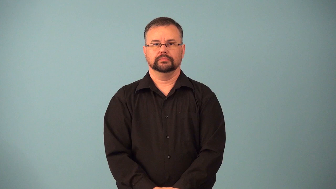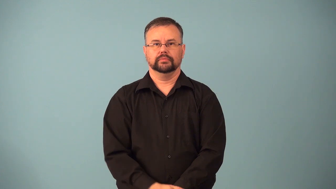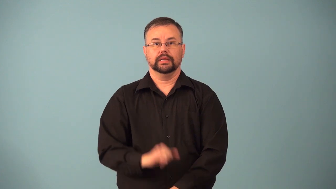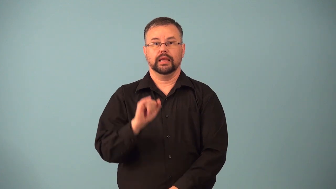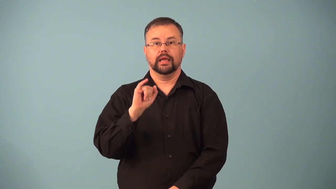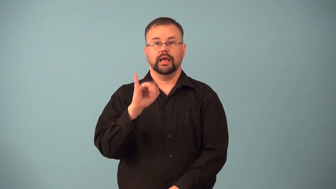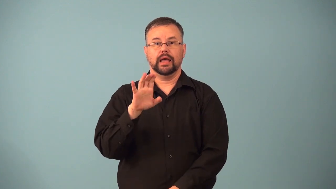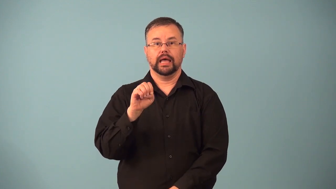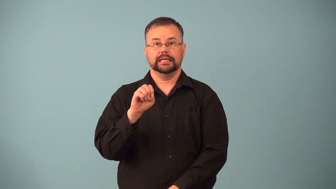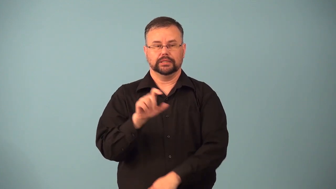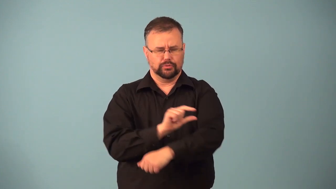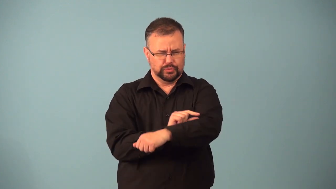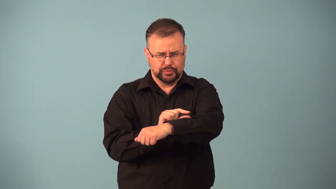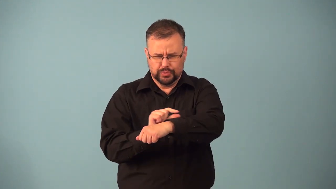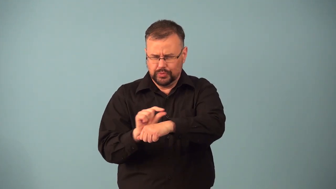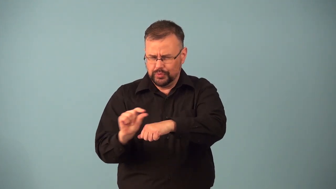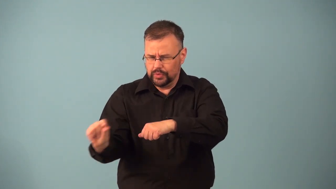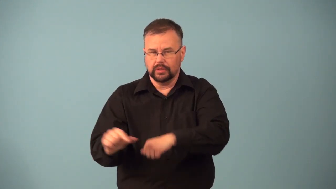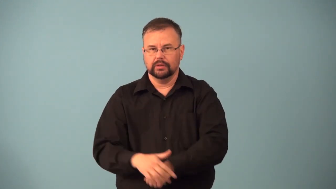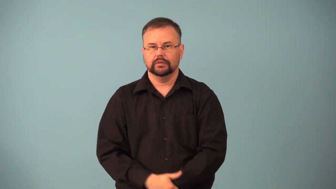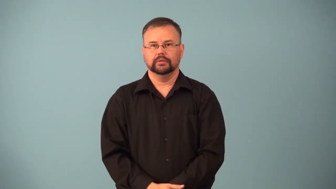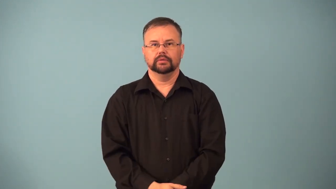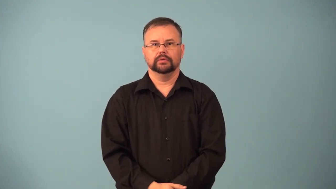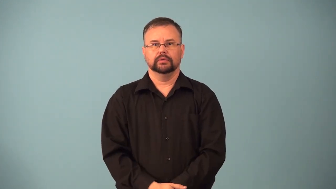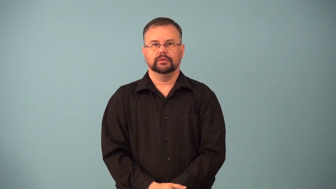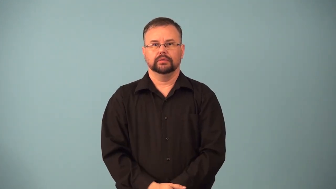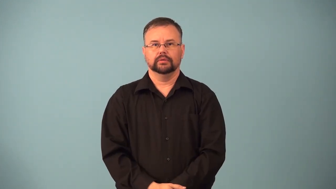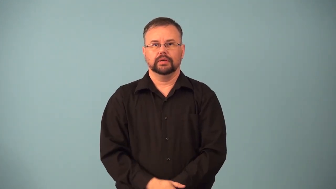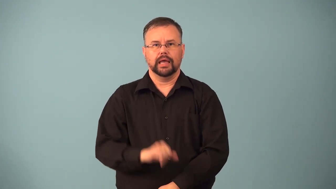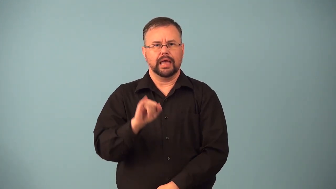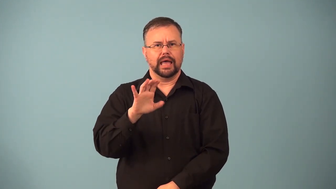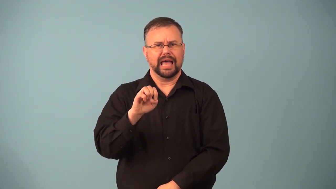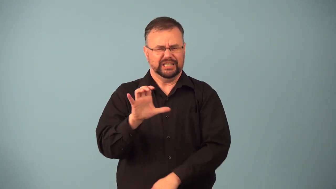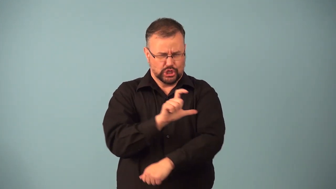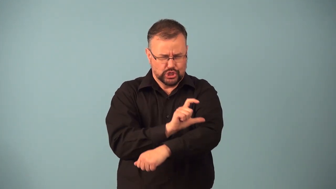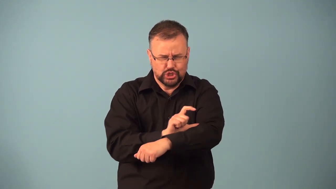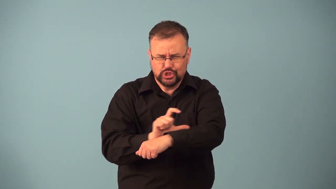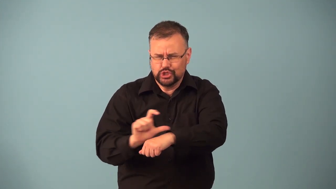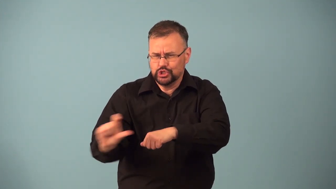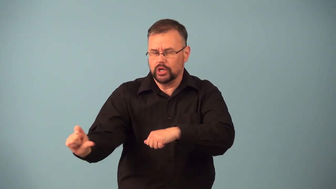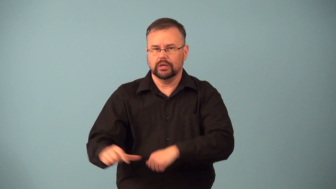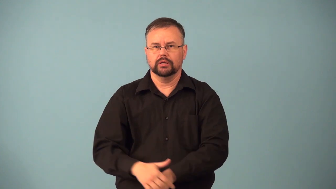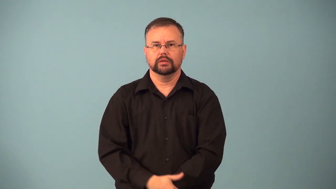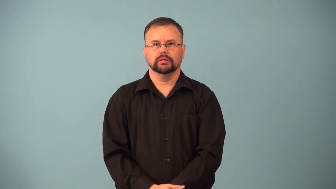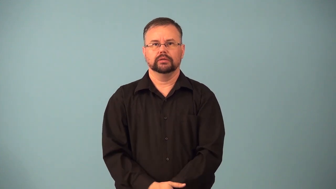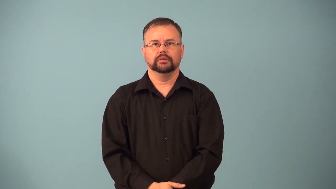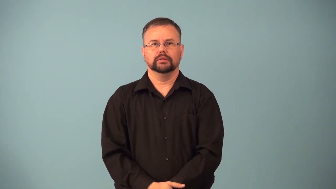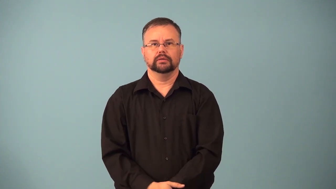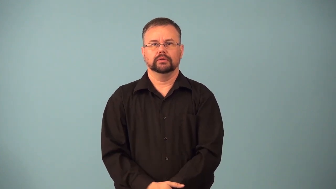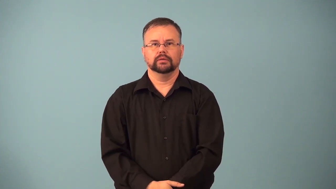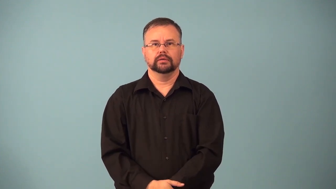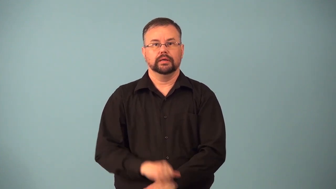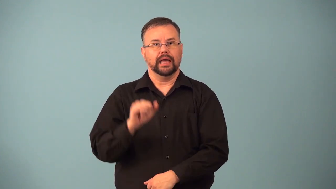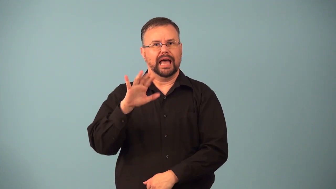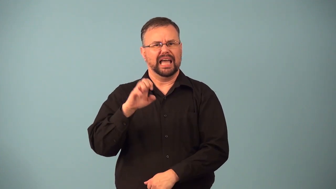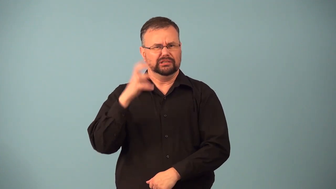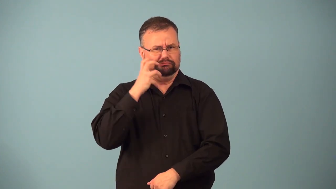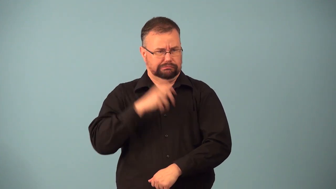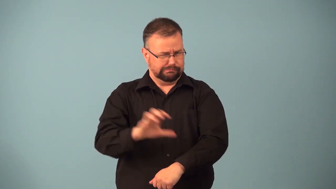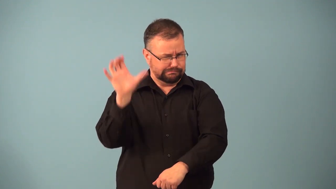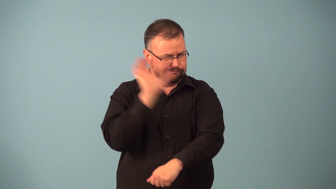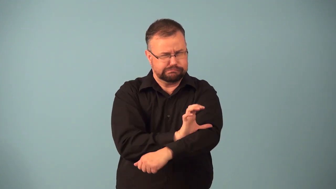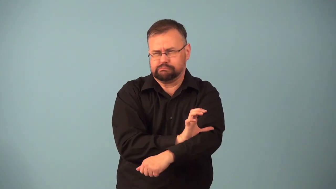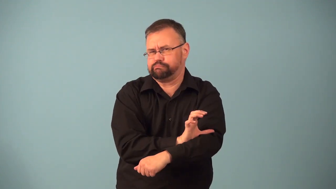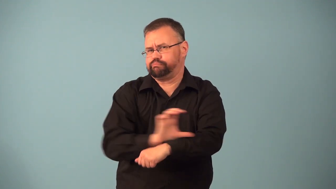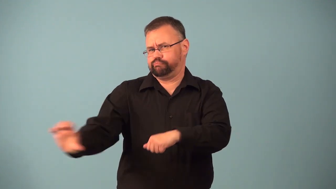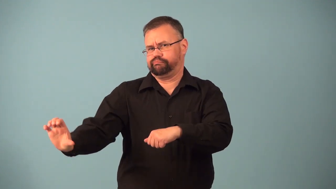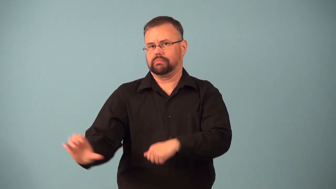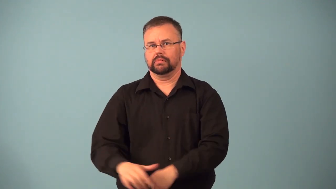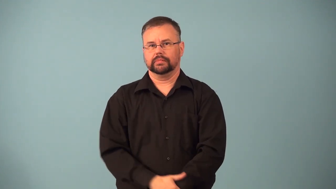icy,icier,iciest